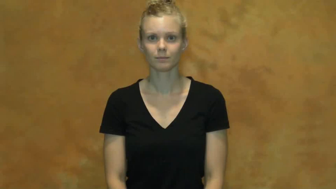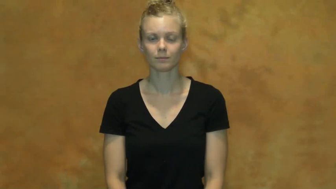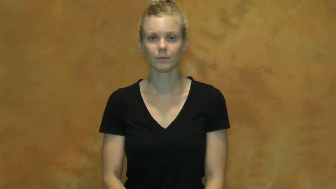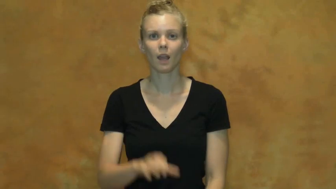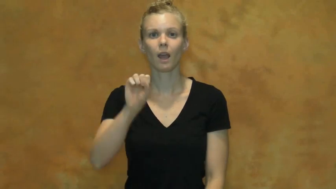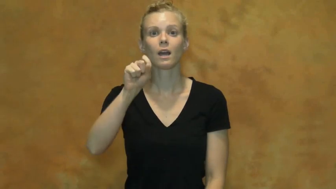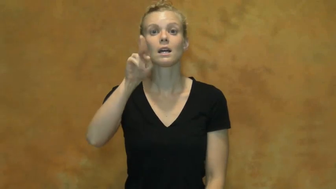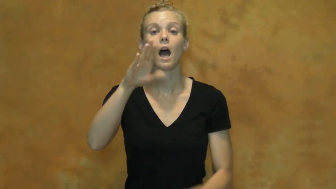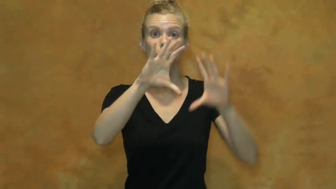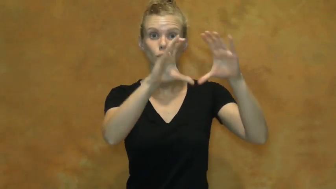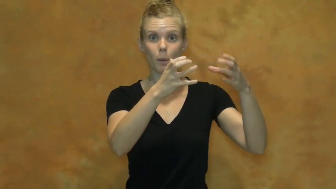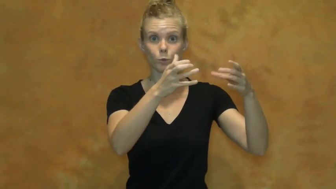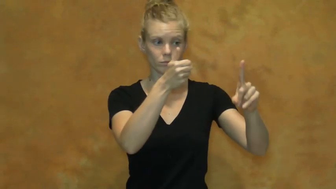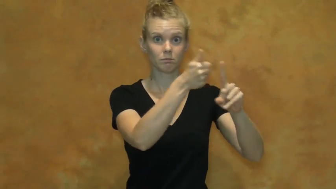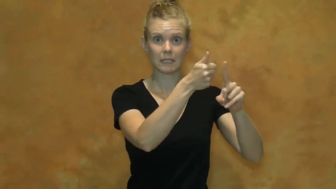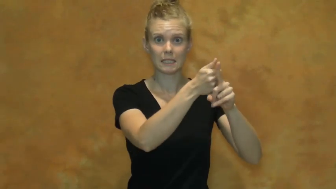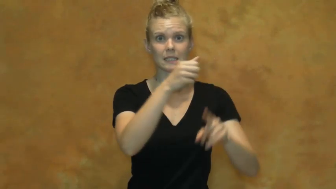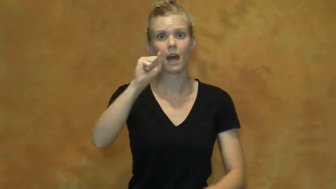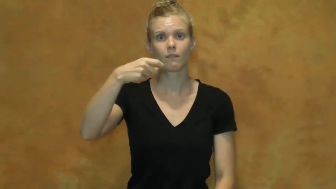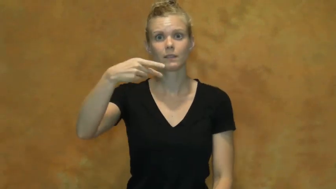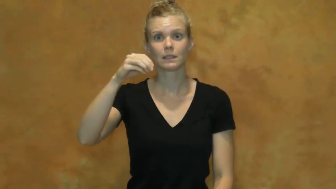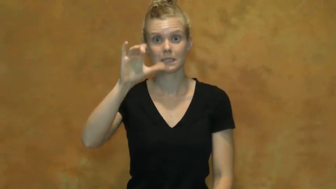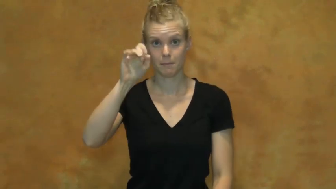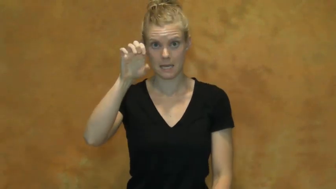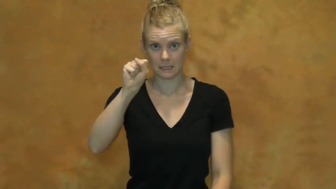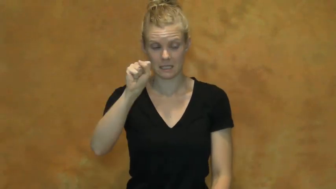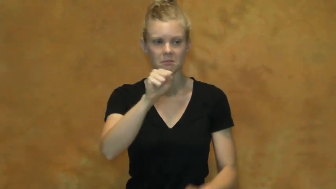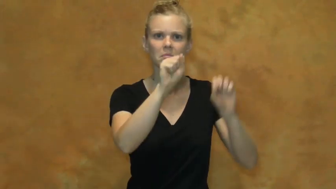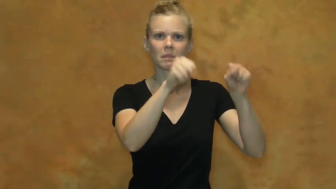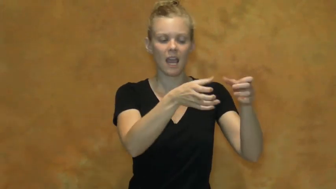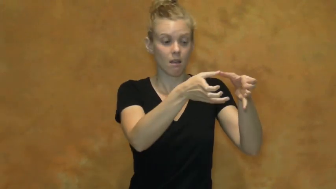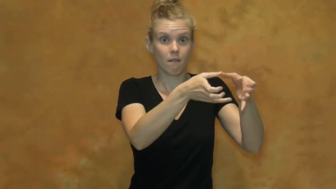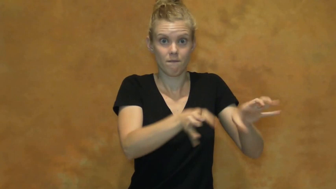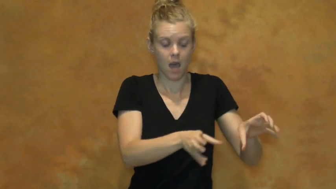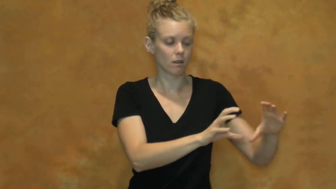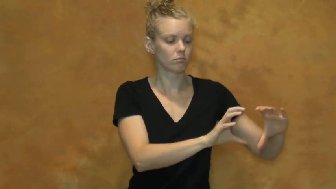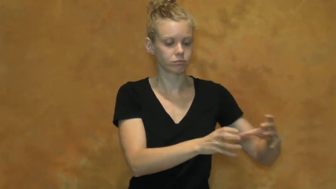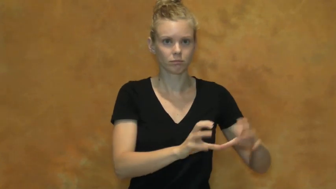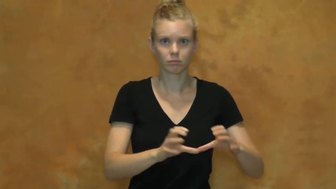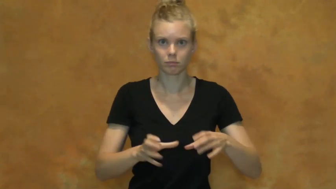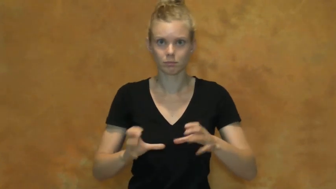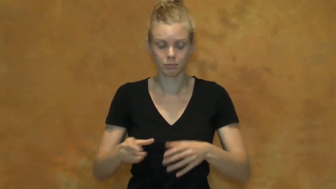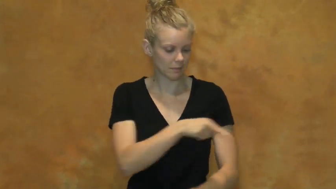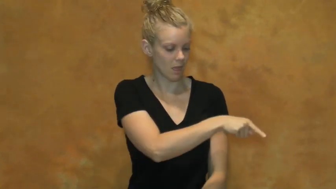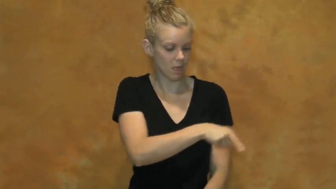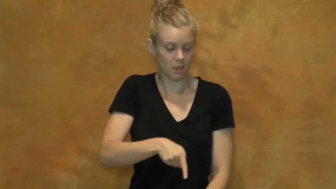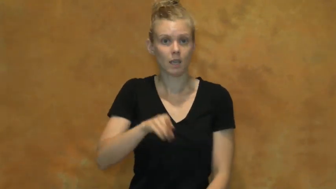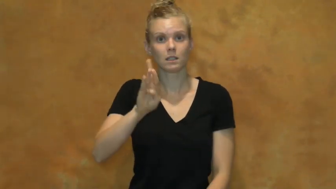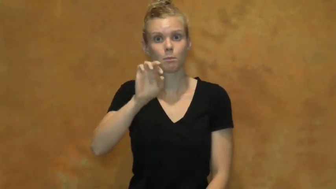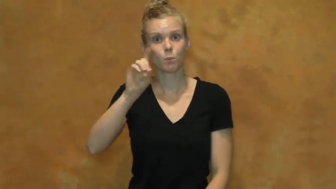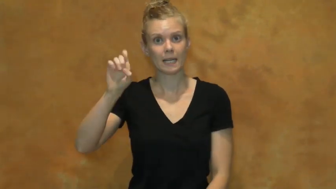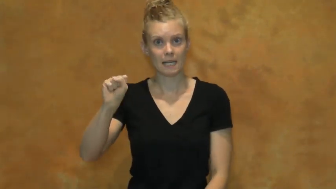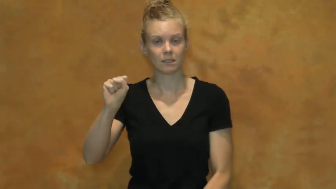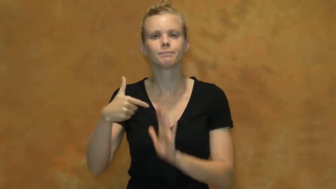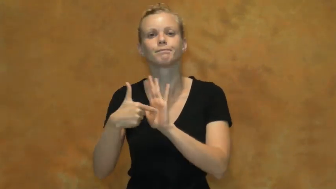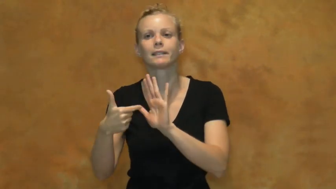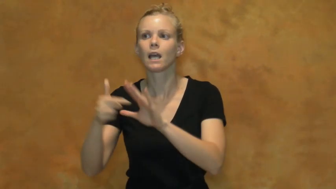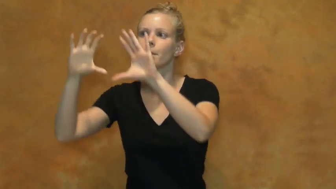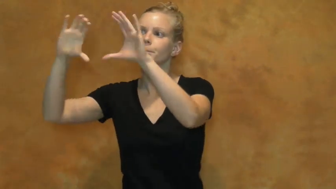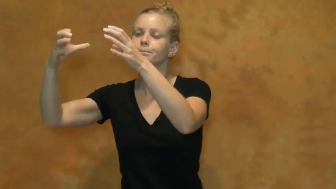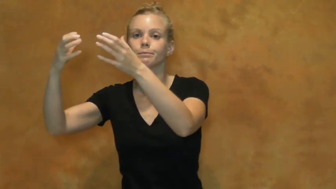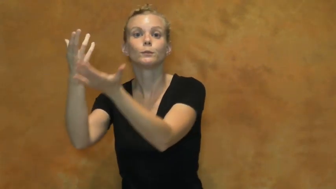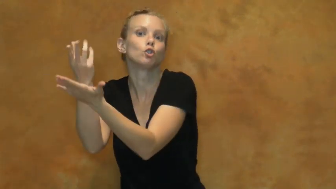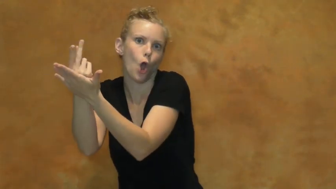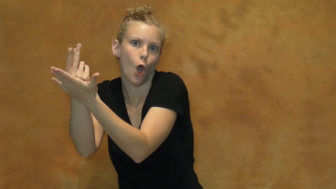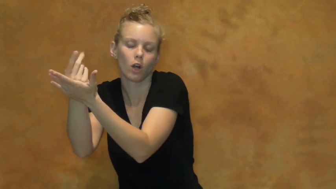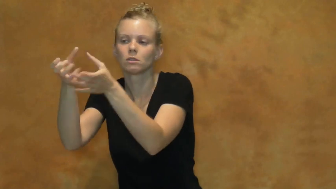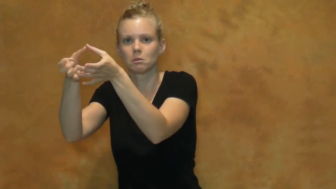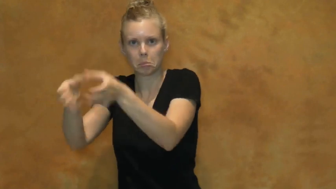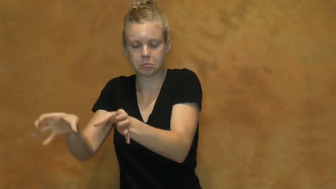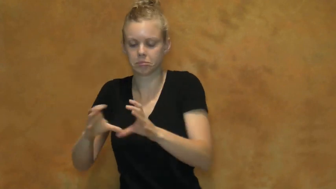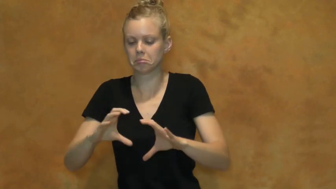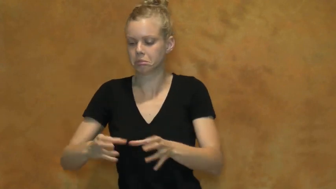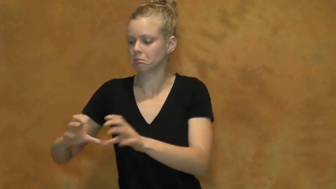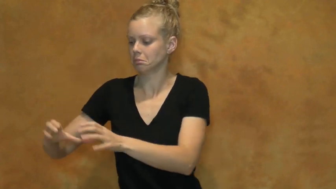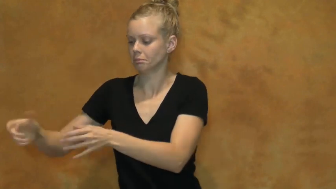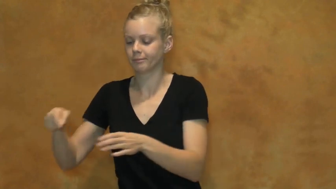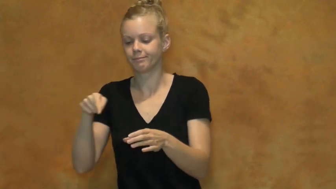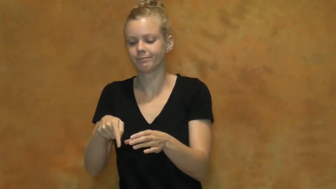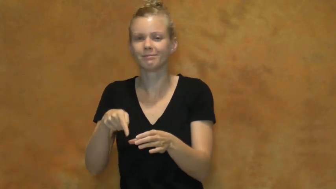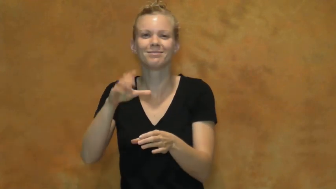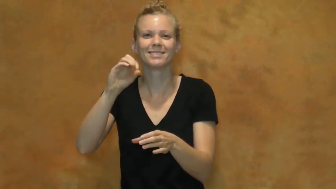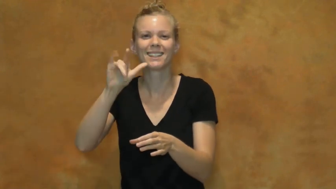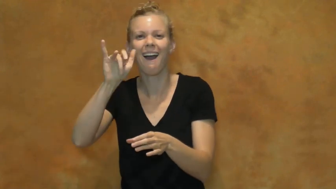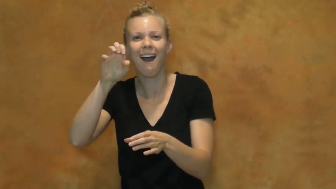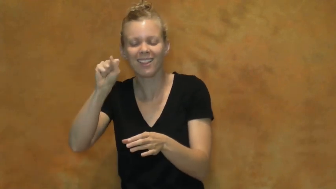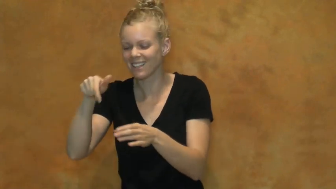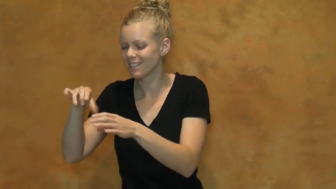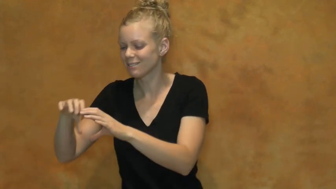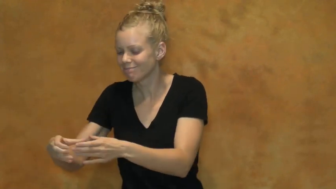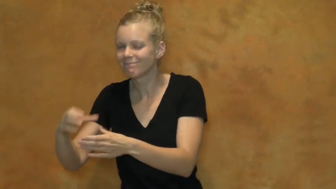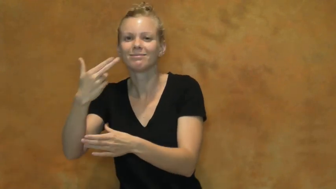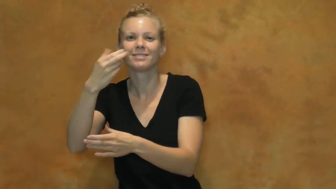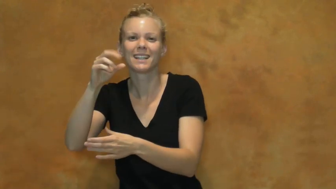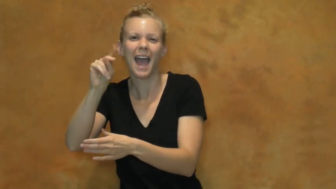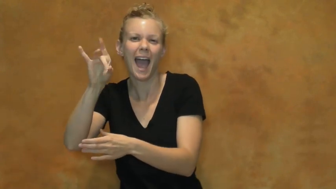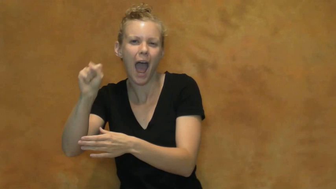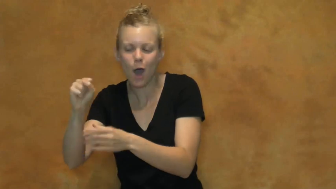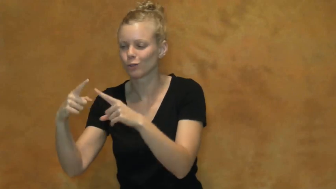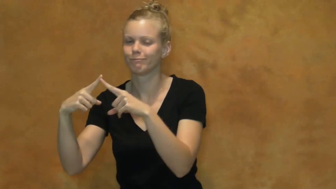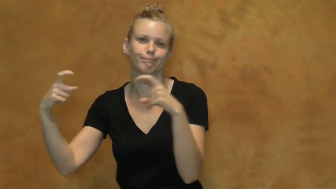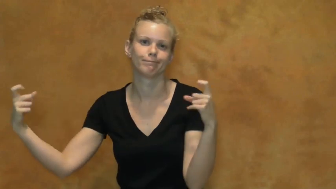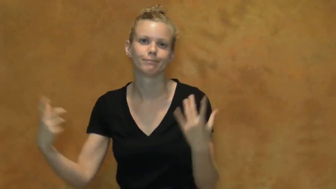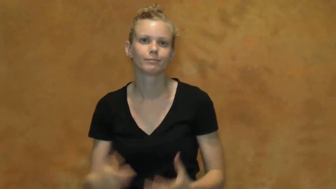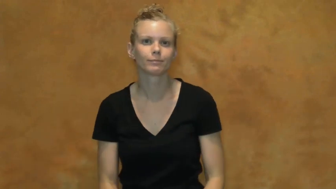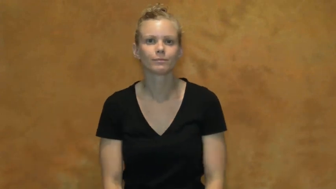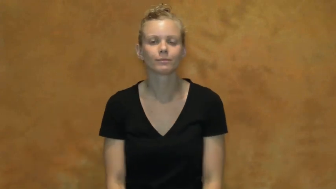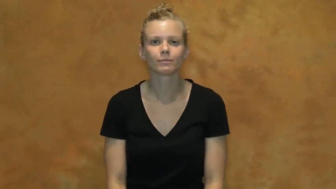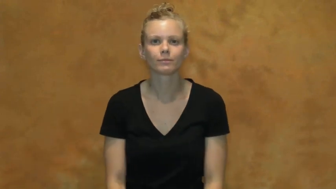species